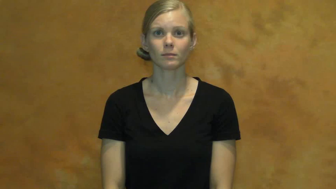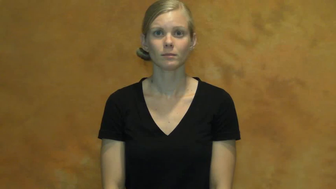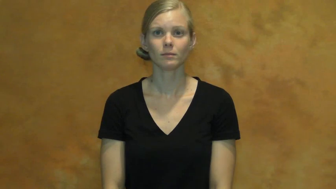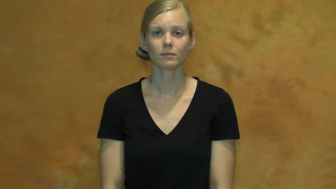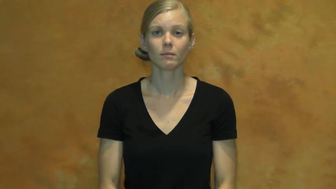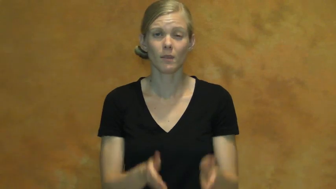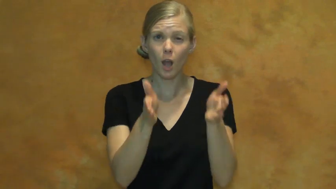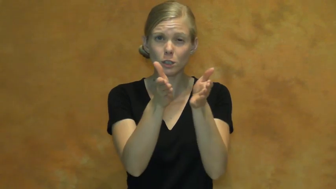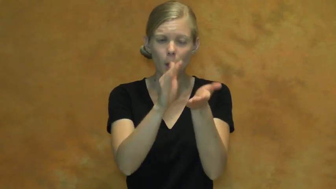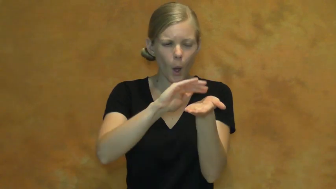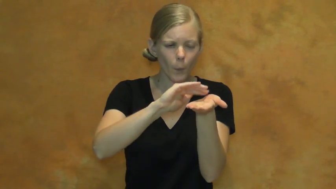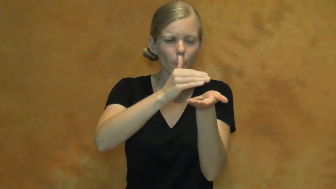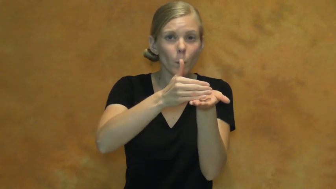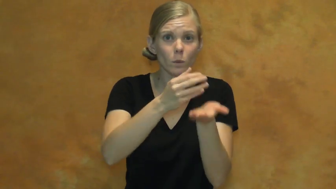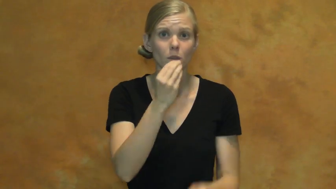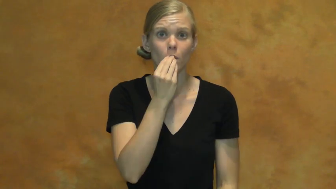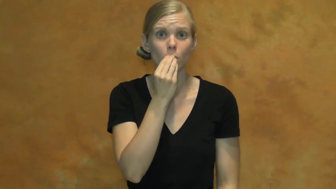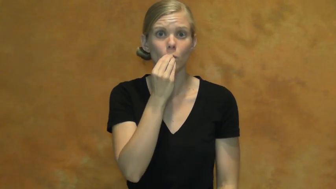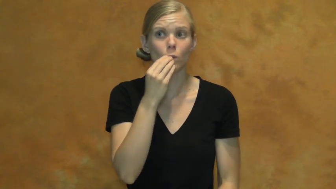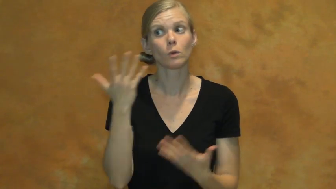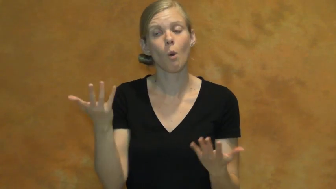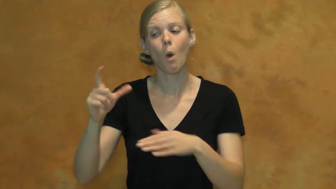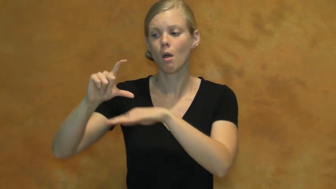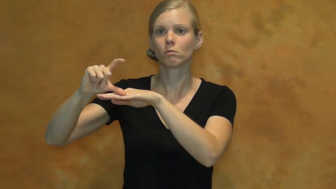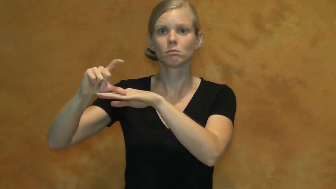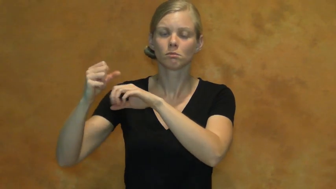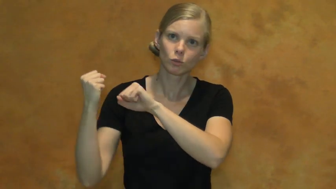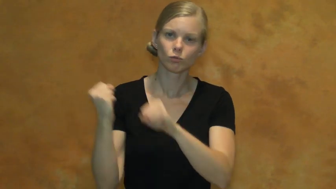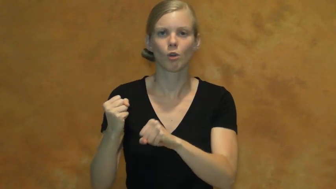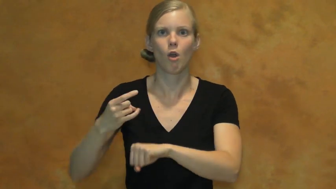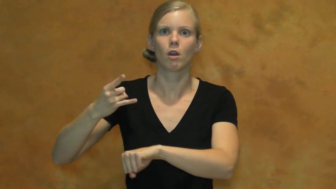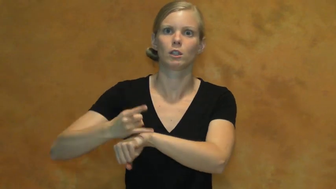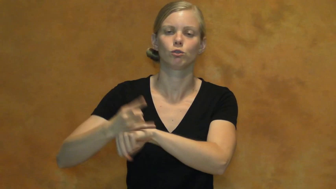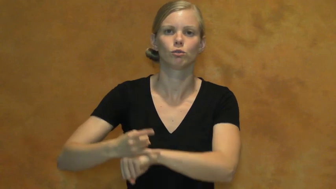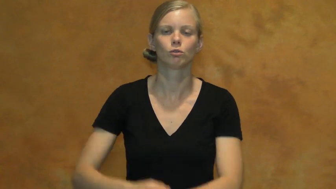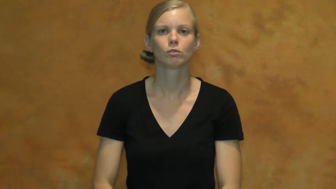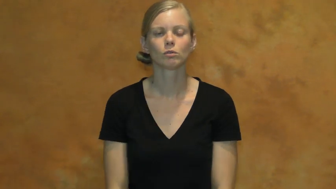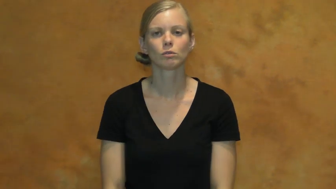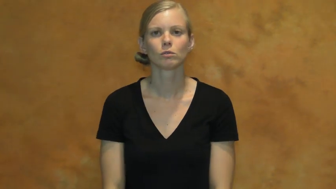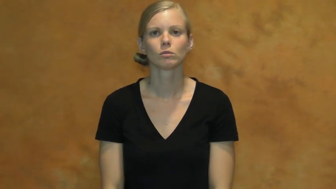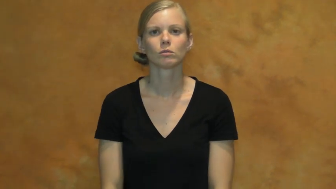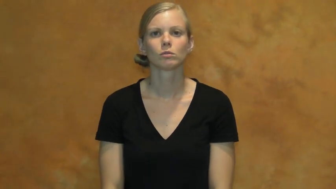nip